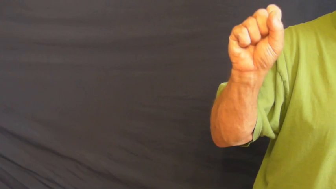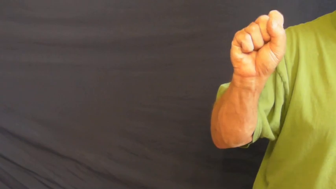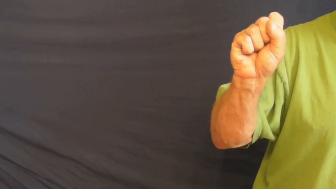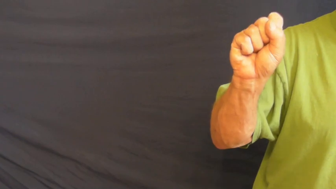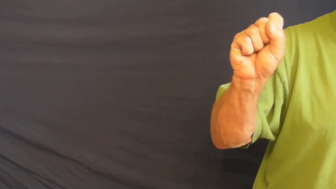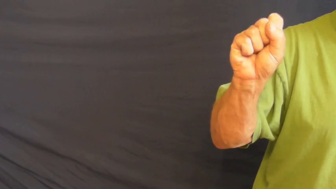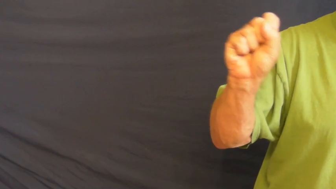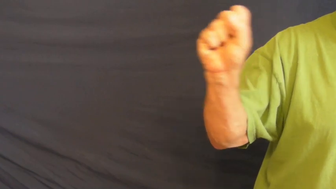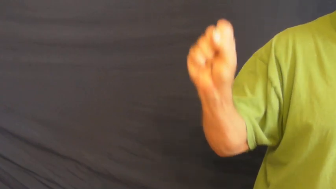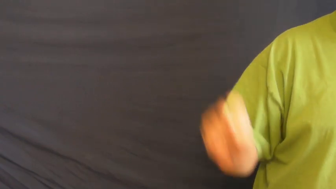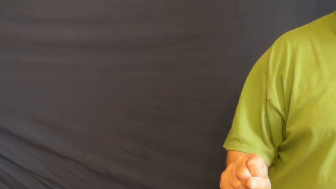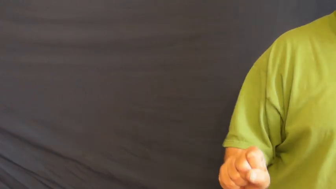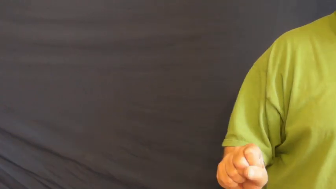Scranton,PA,Springfield,MA,Staunton,VA,Sulphur,OK